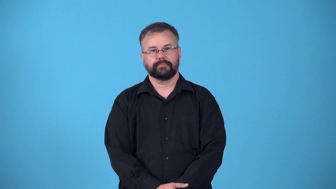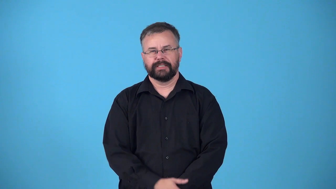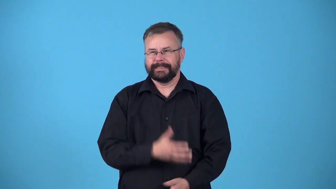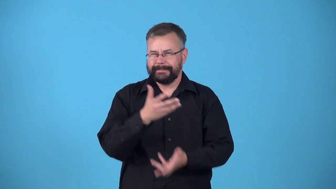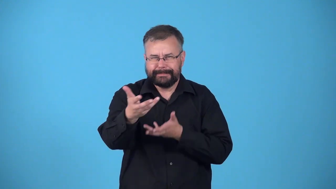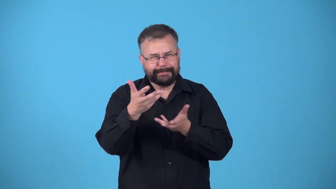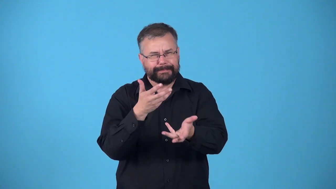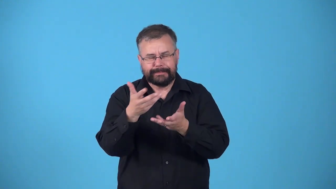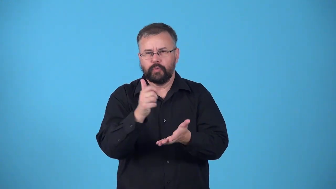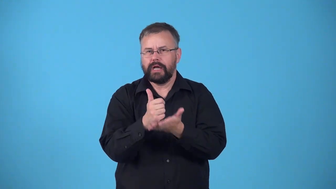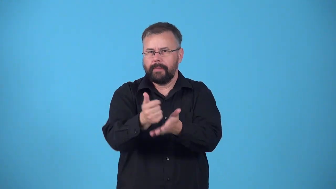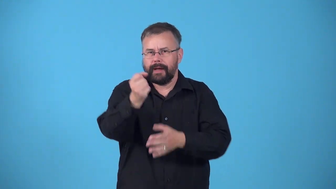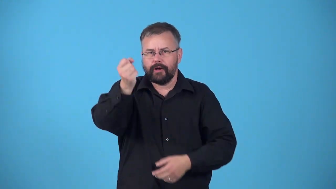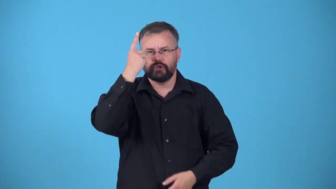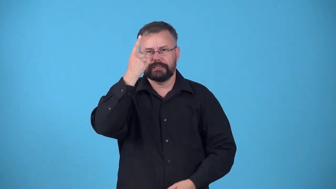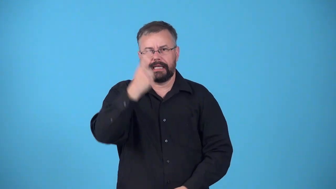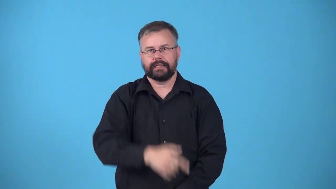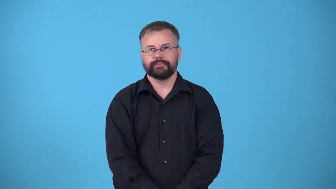get through to